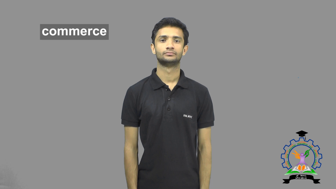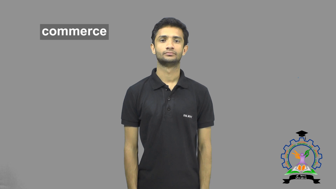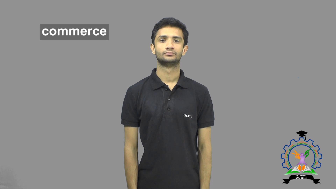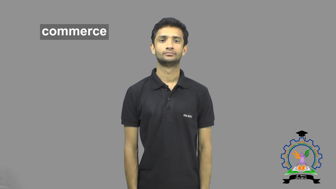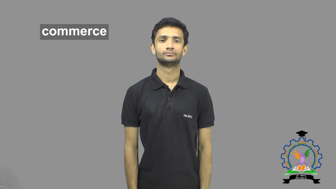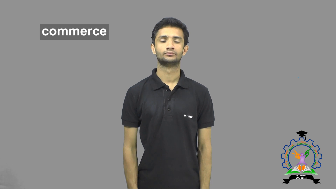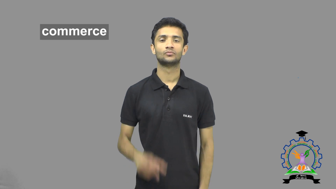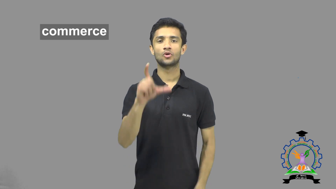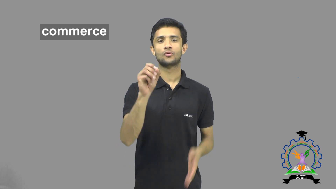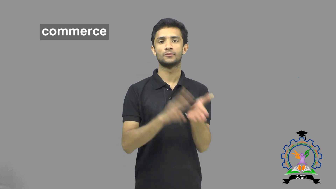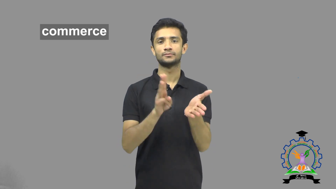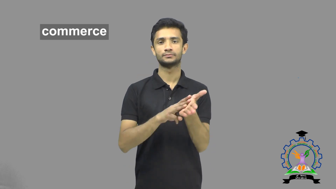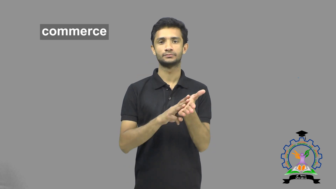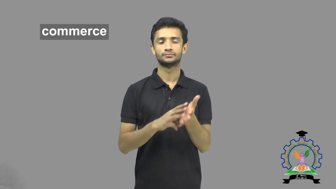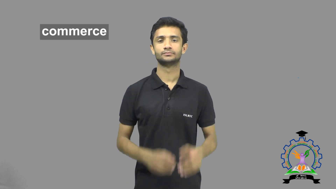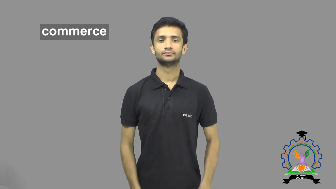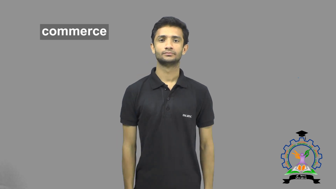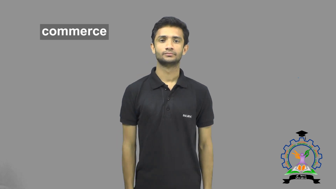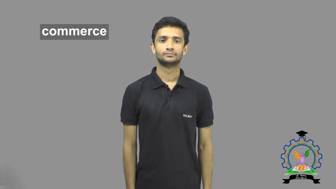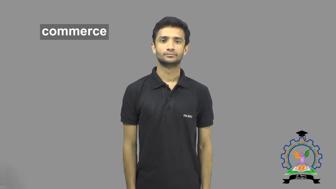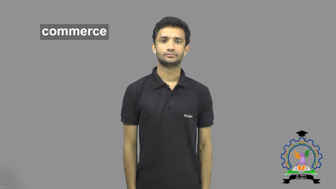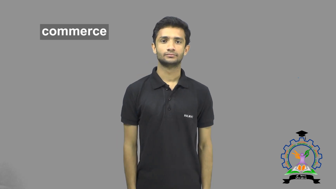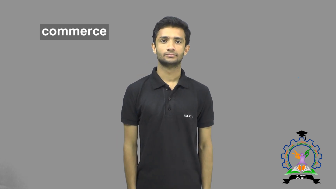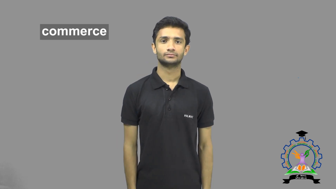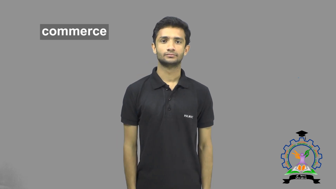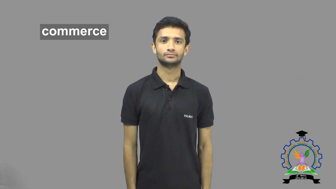commerce